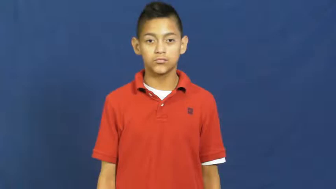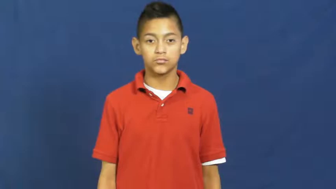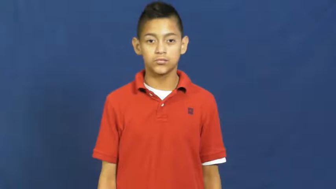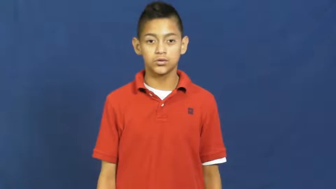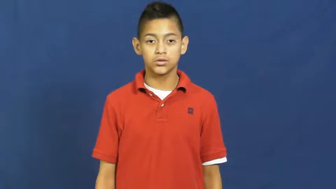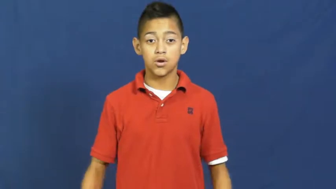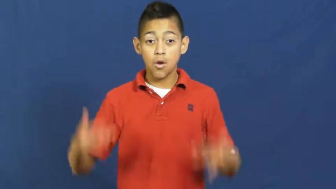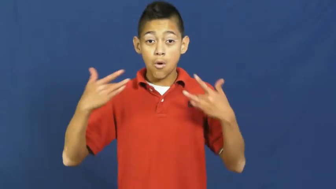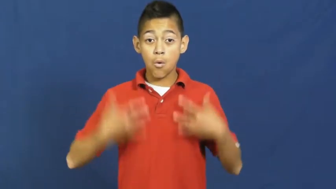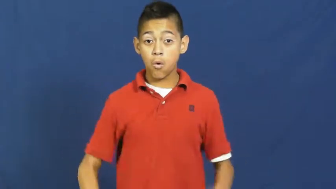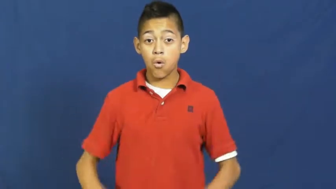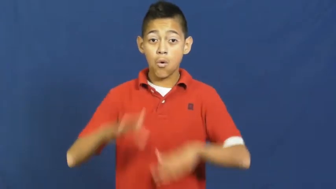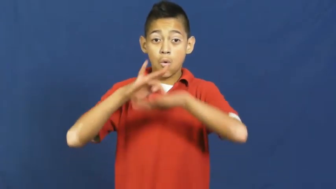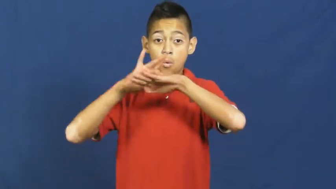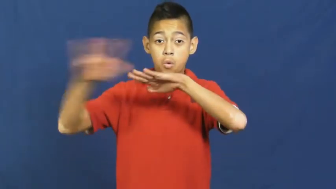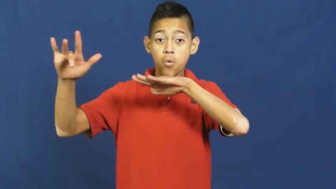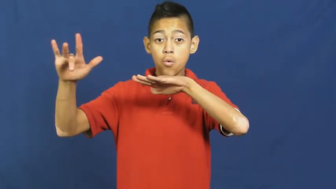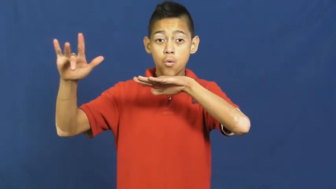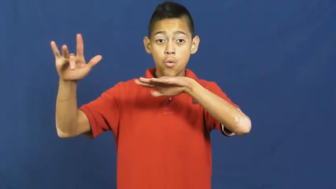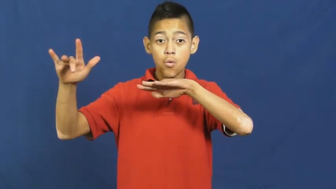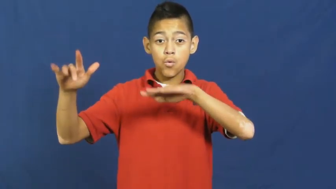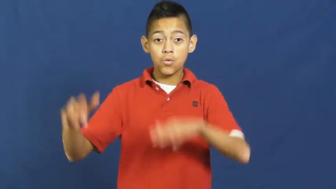nude